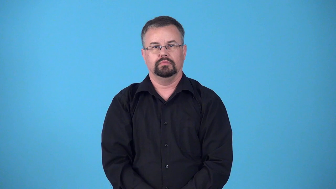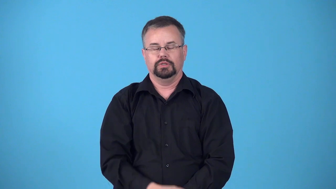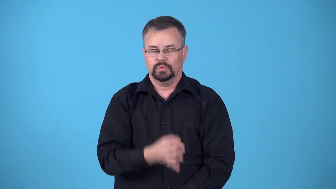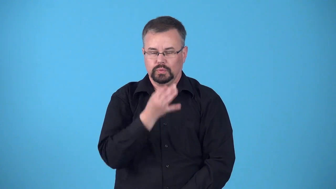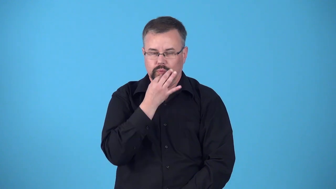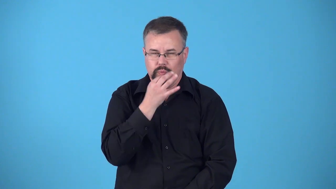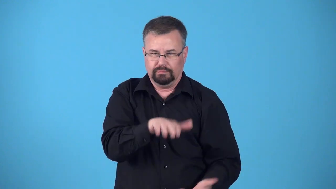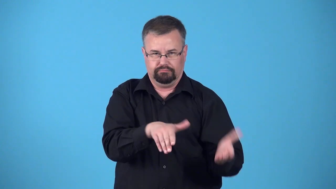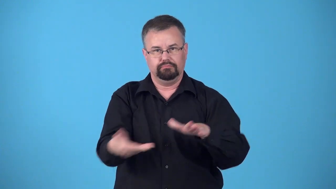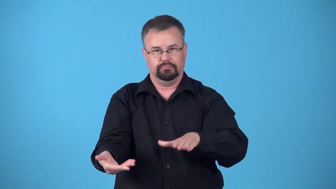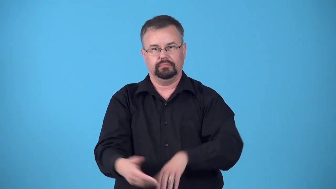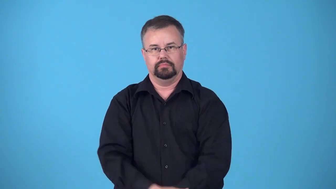one foot on a banana peel the other in the grave